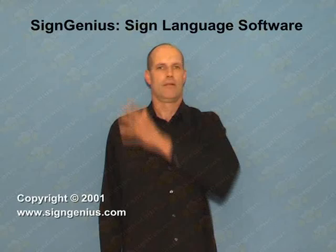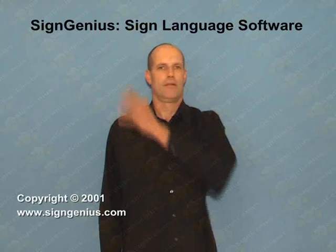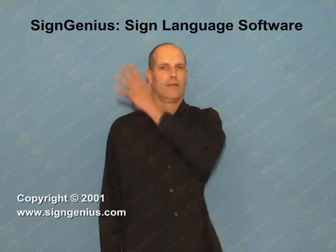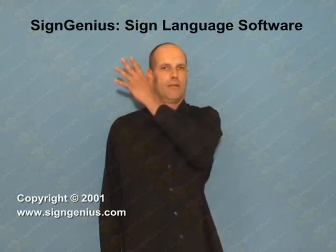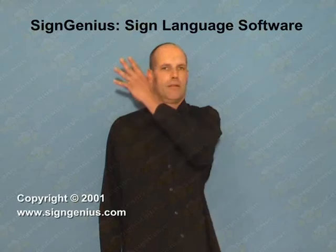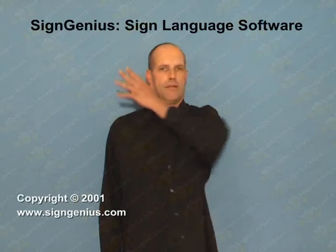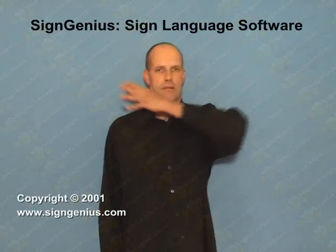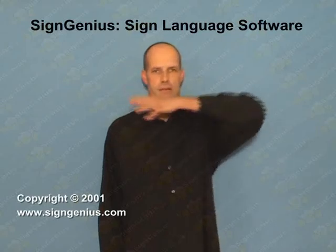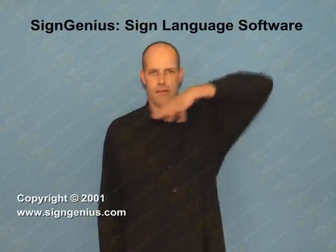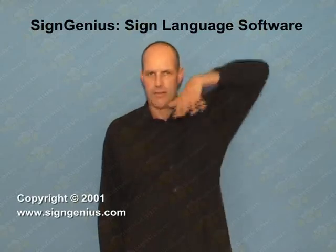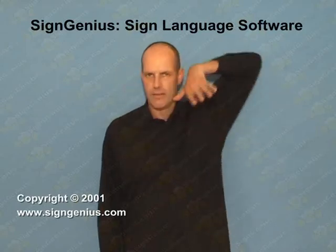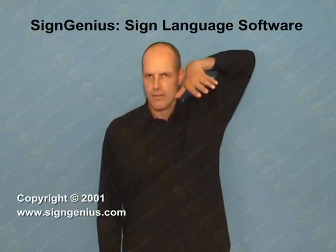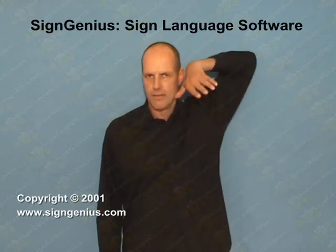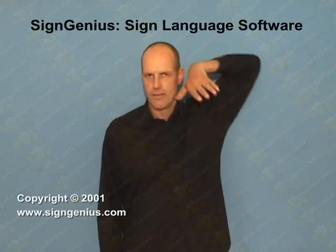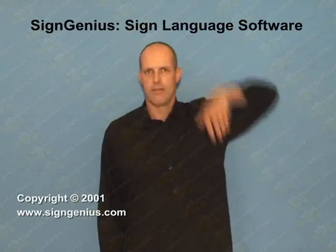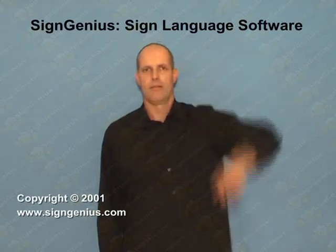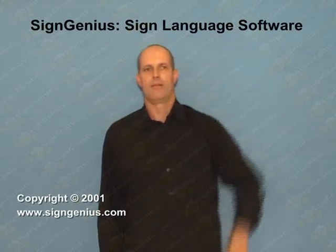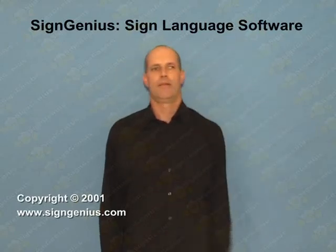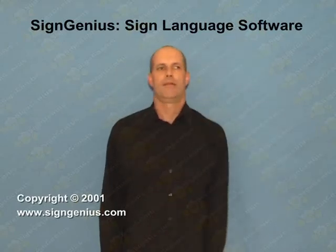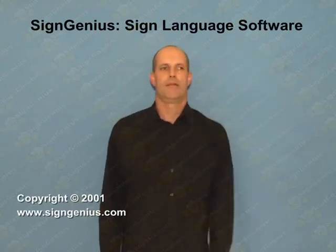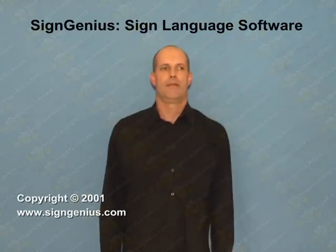AGRICULTURE